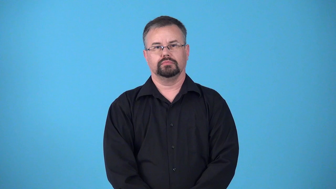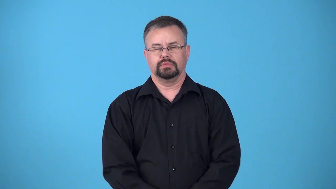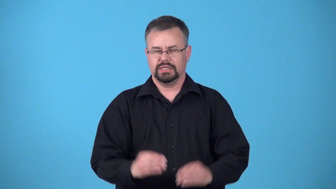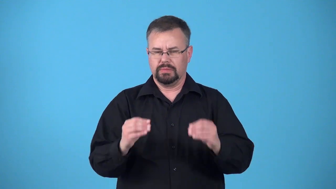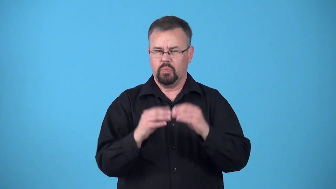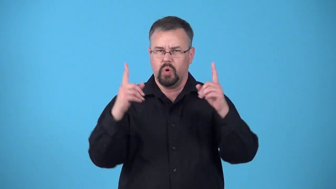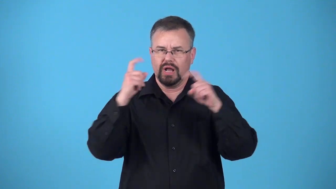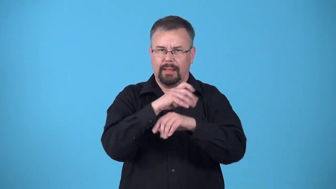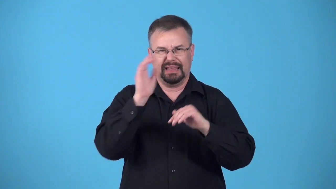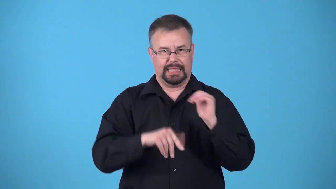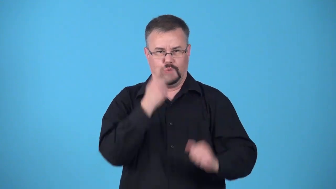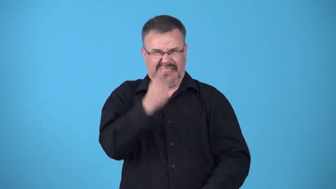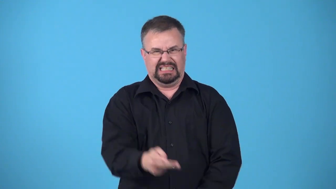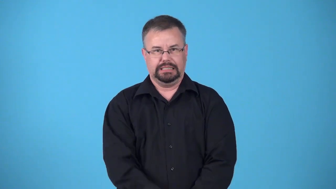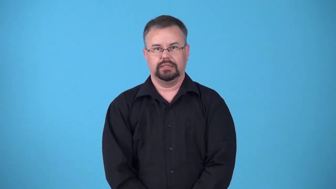more than meets the eye-more complicated than you see